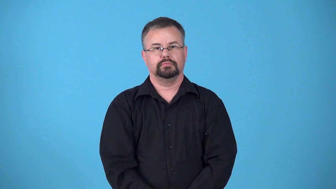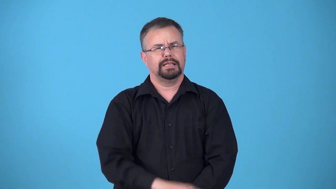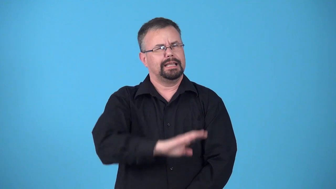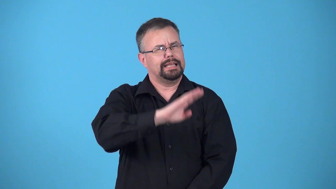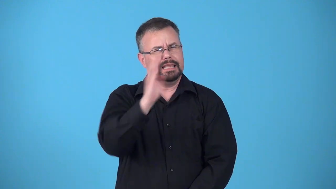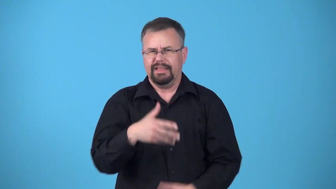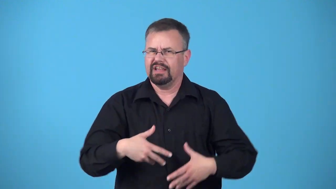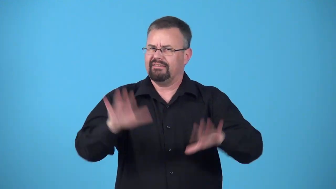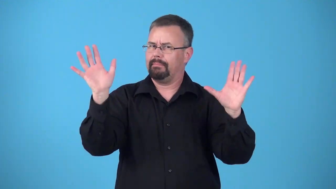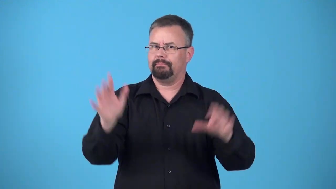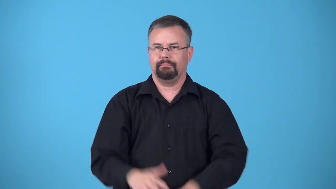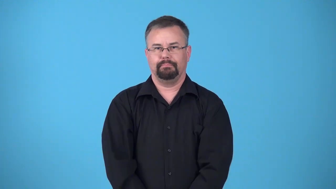never say die